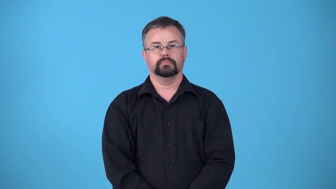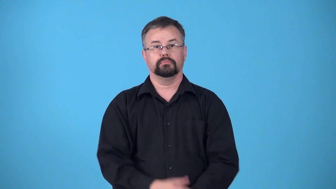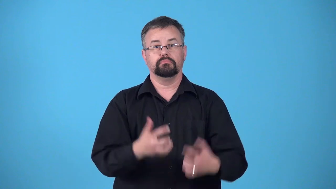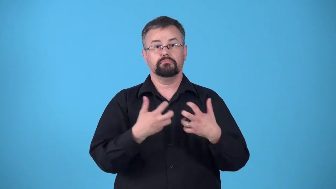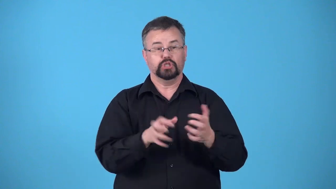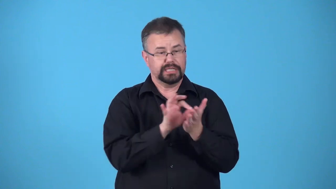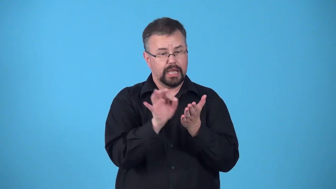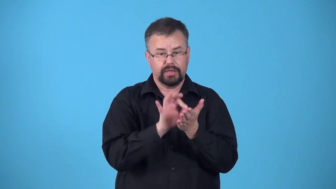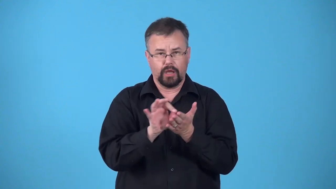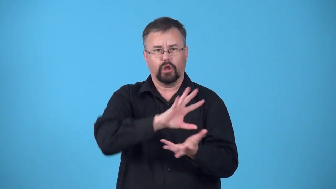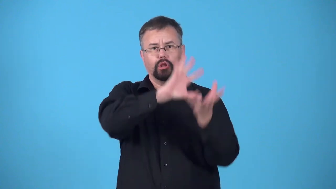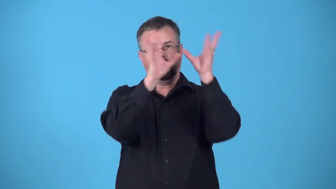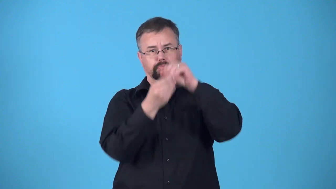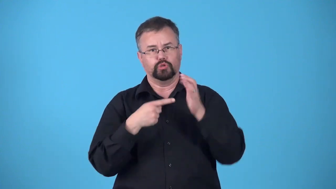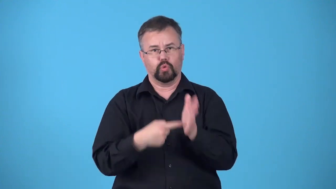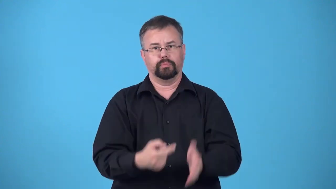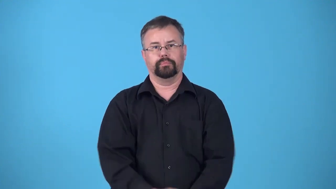counter